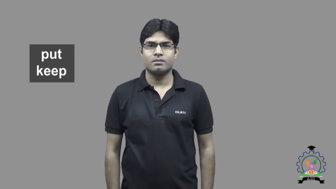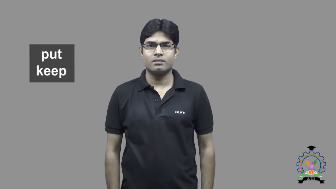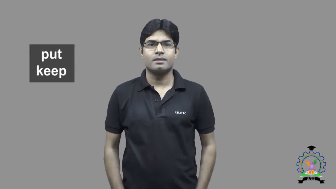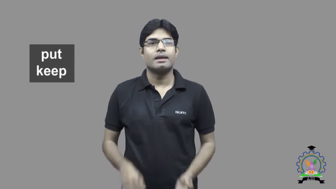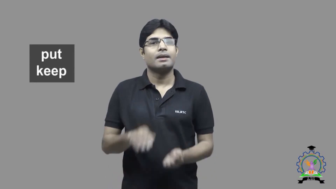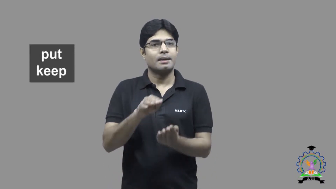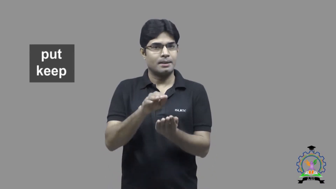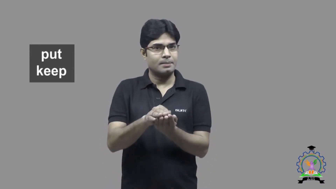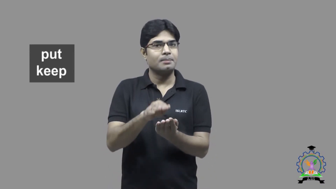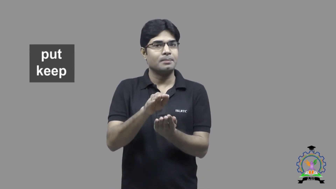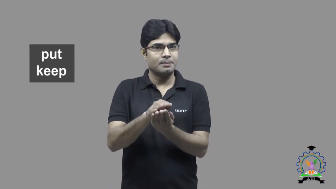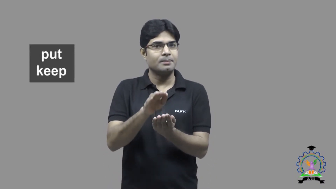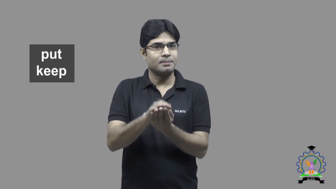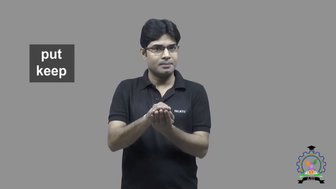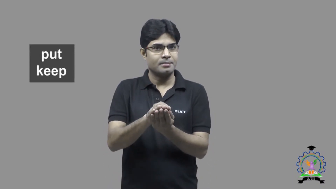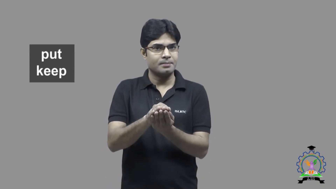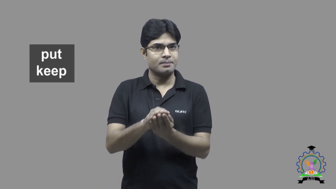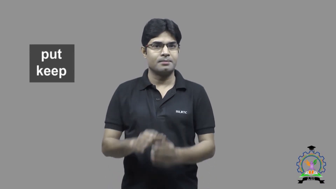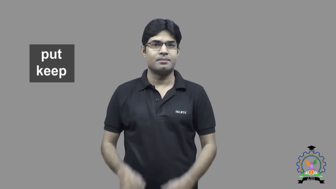put